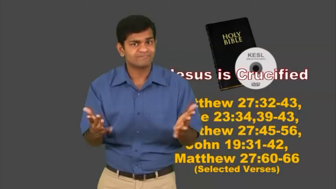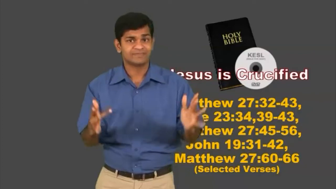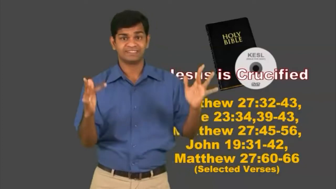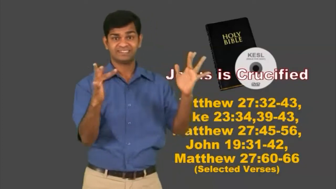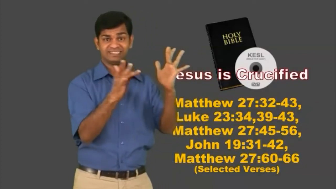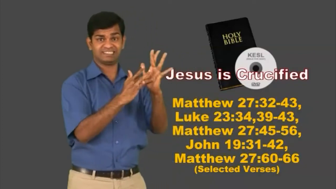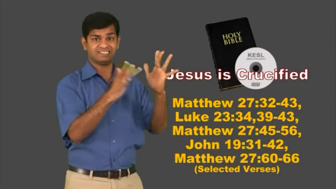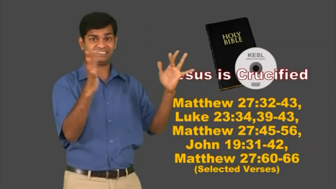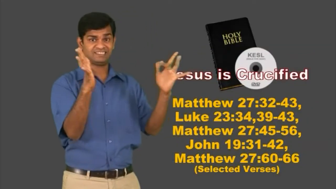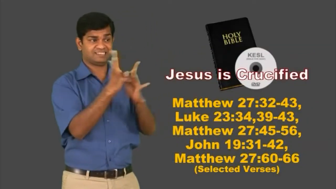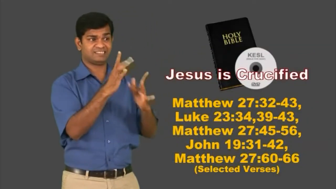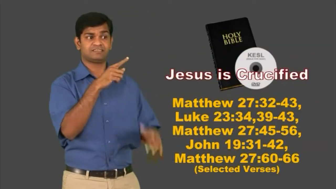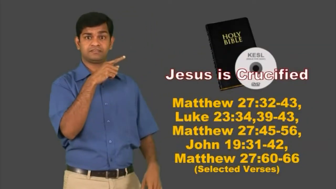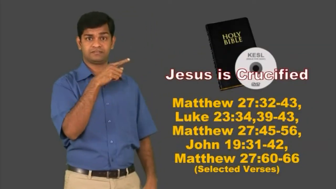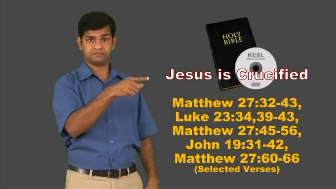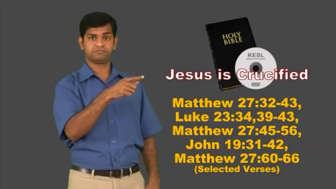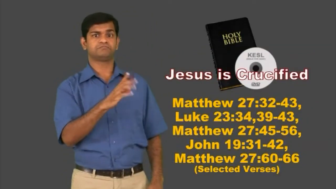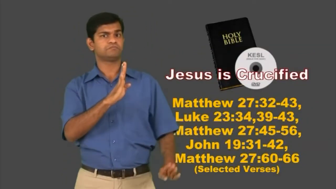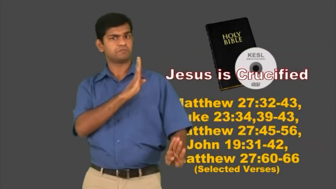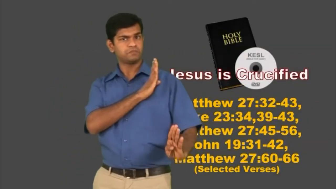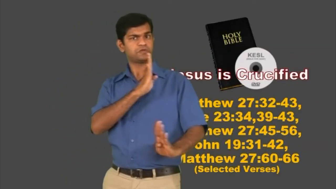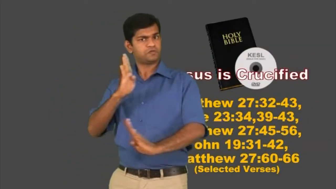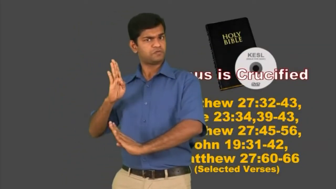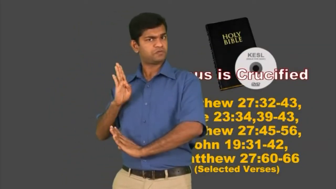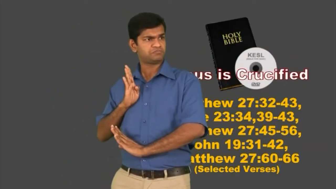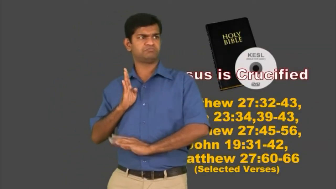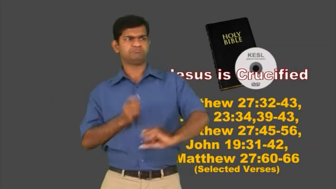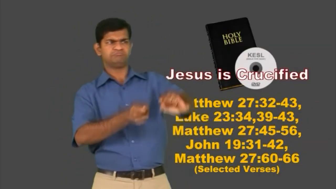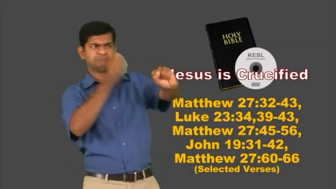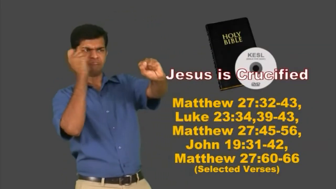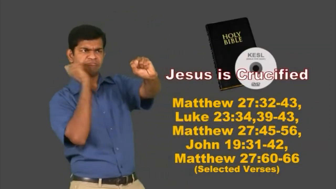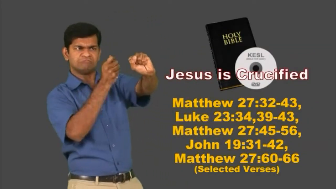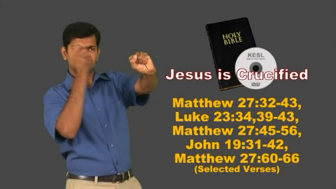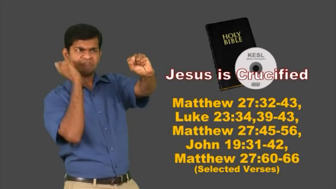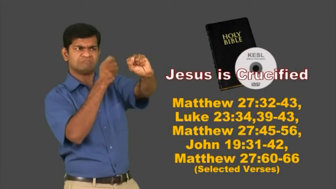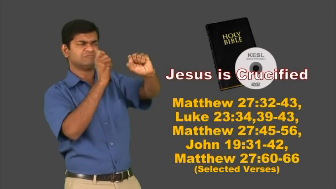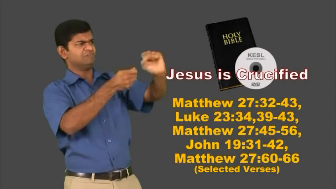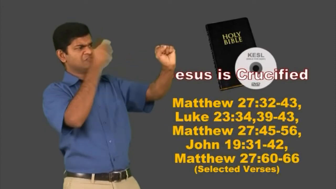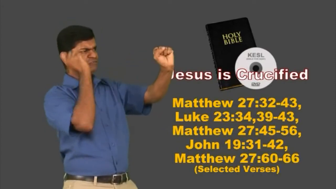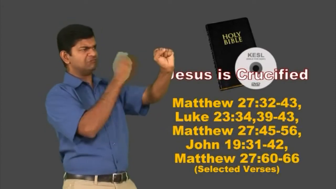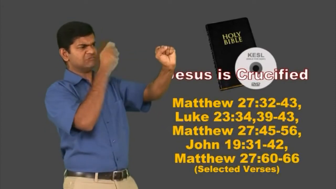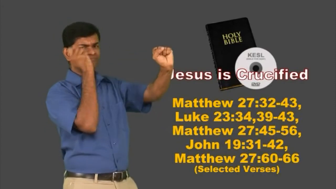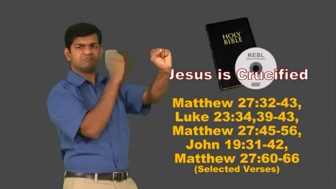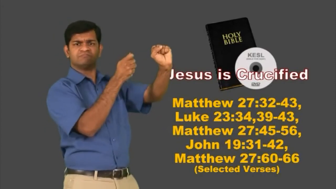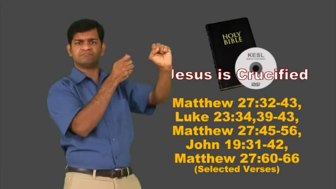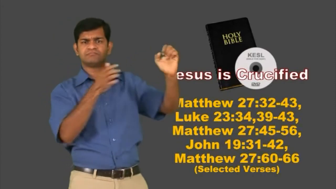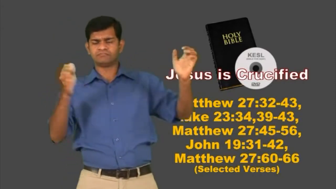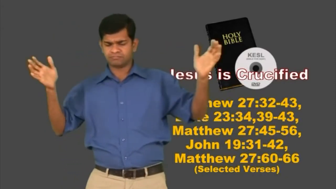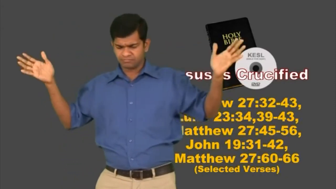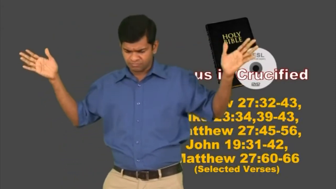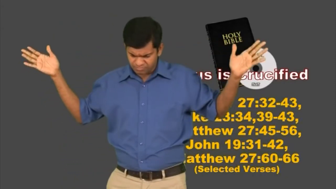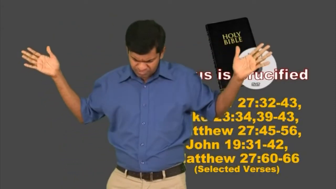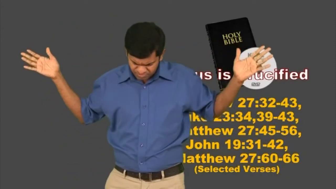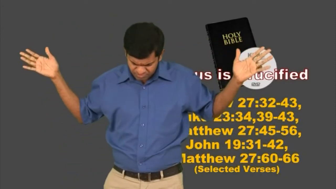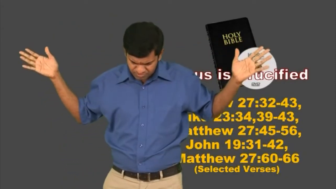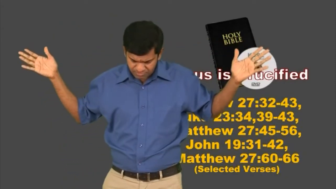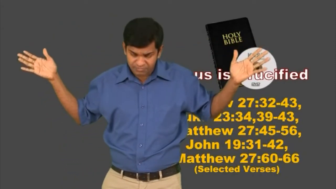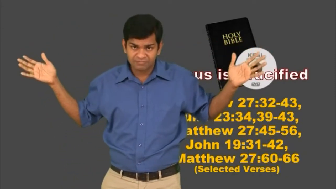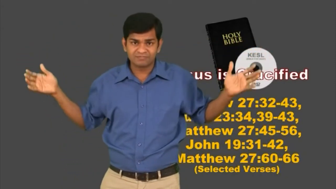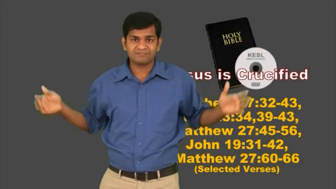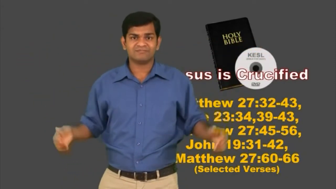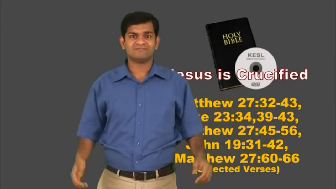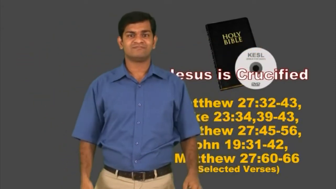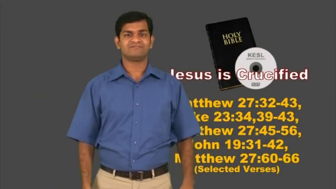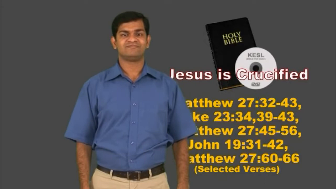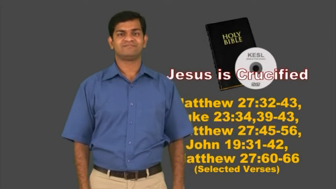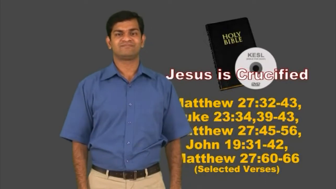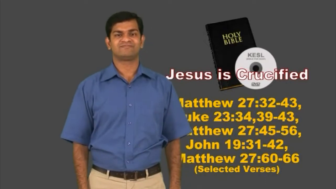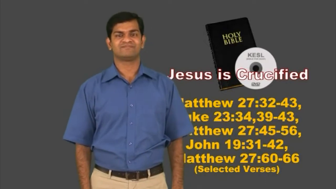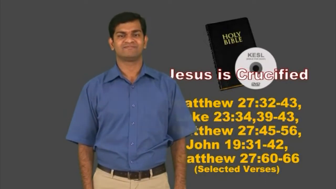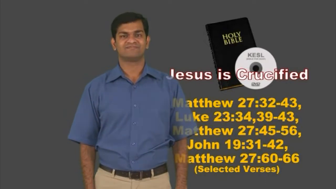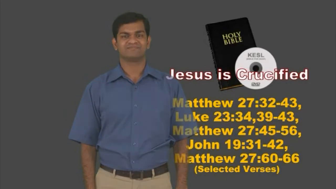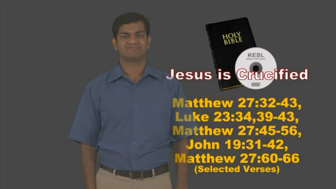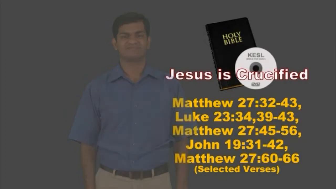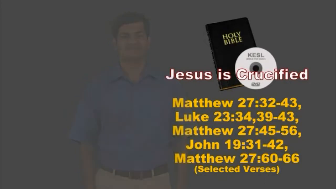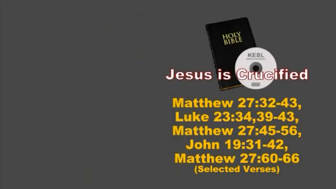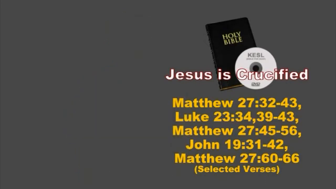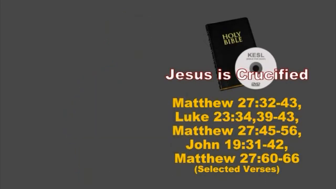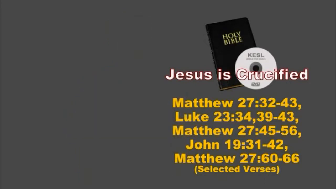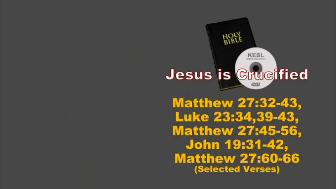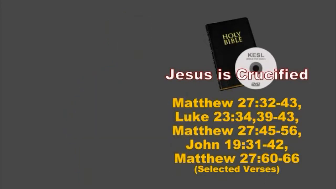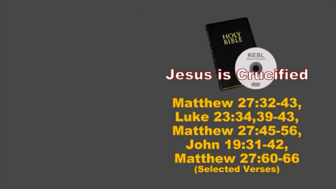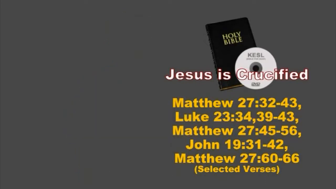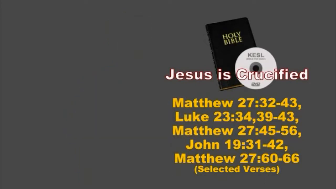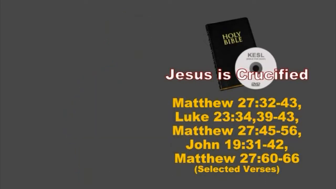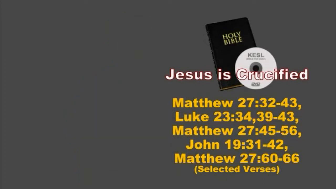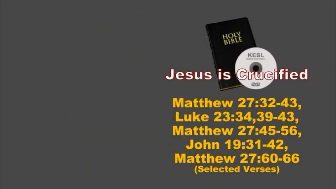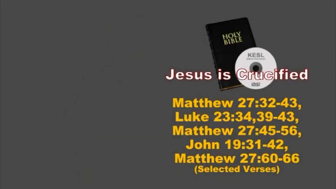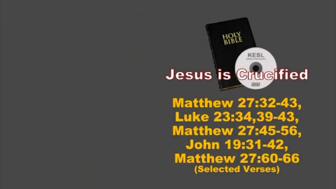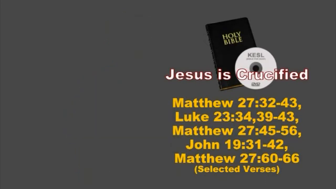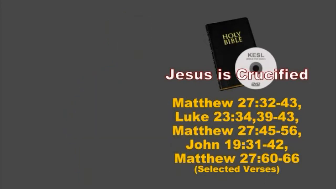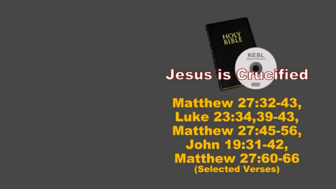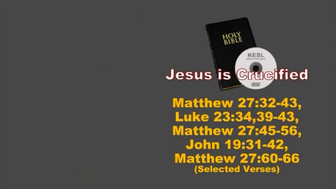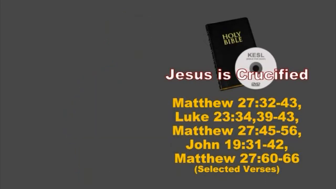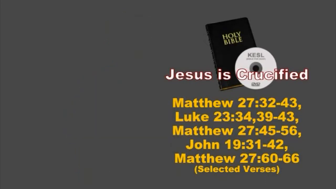Jesus is Crucified